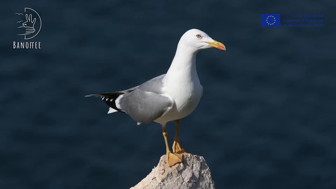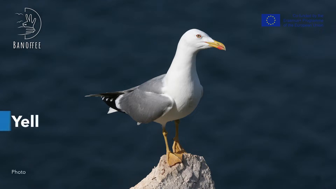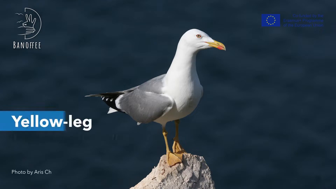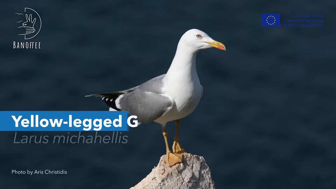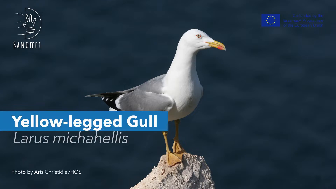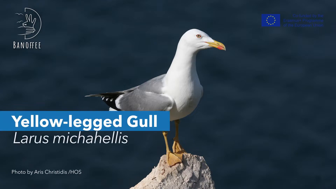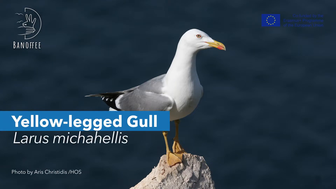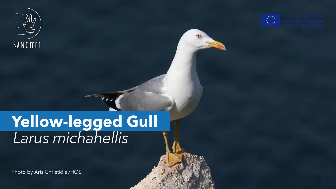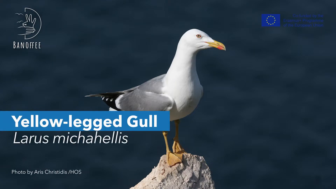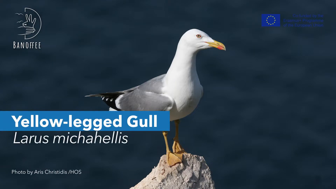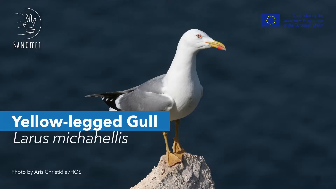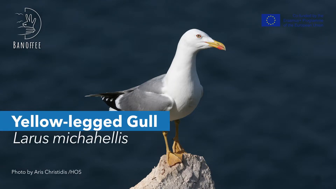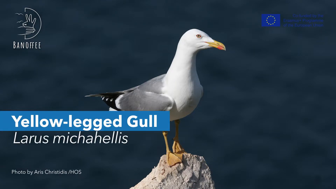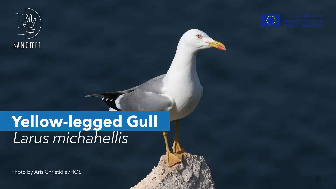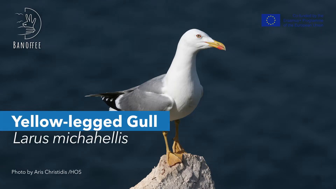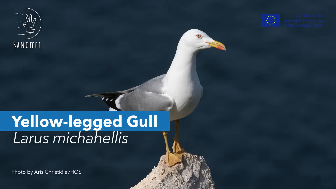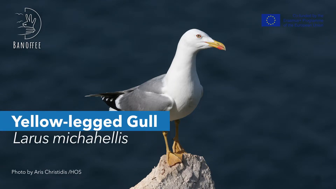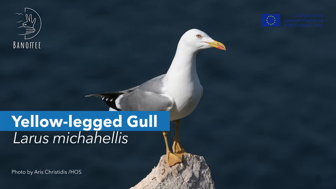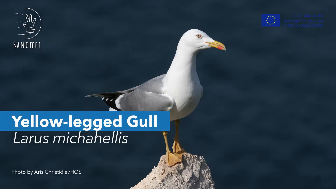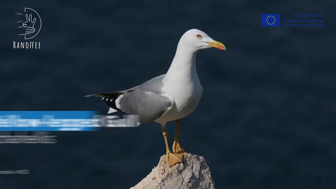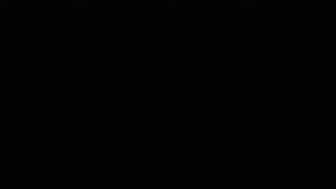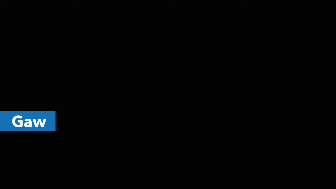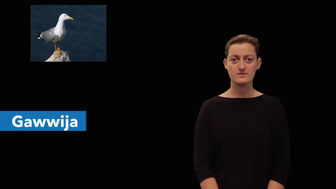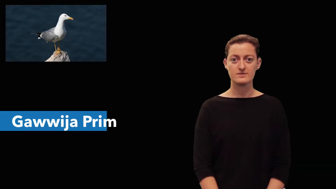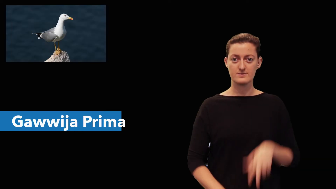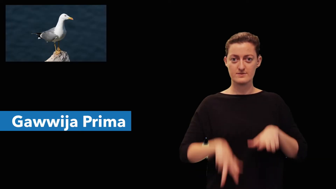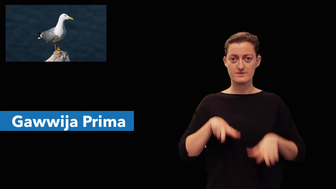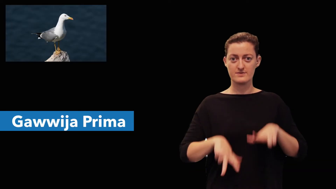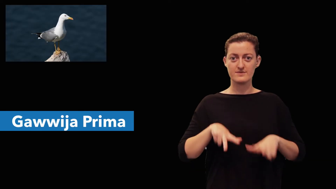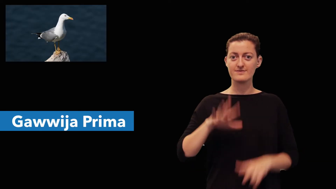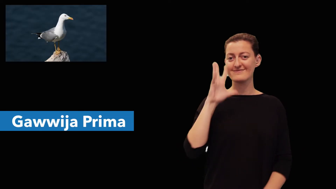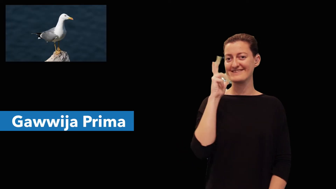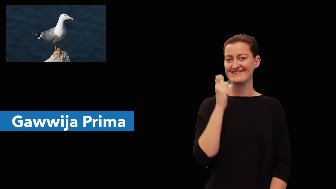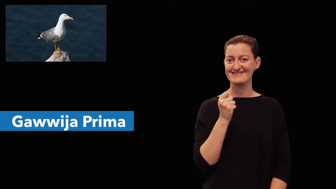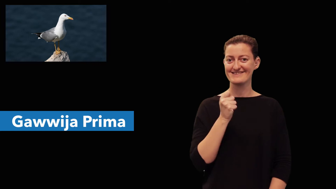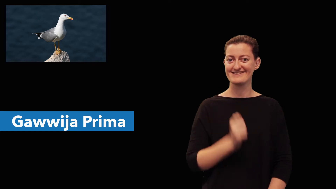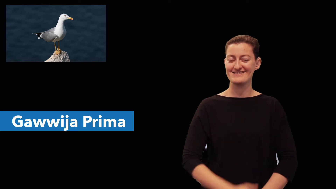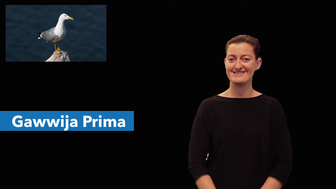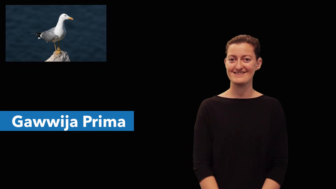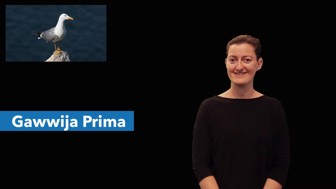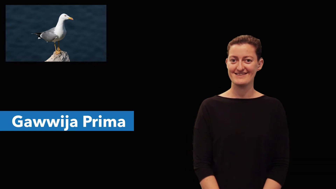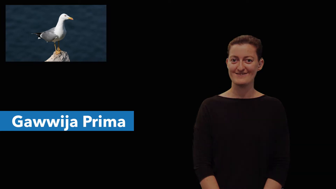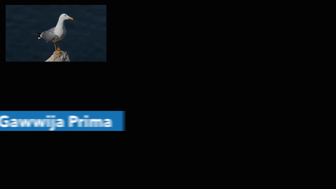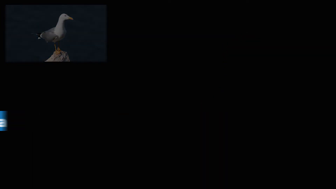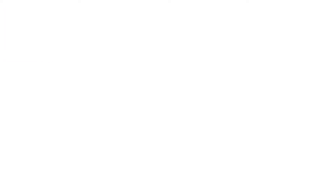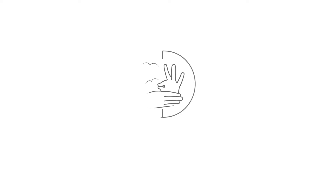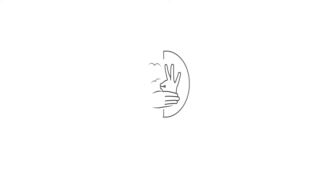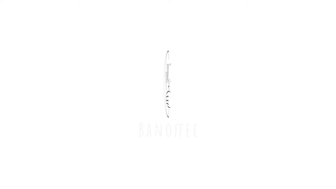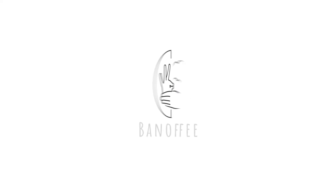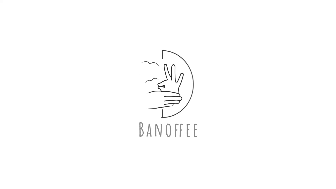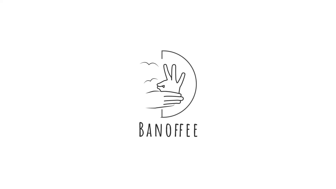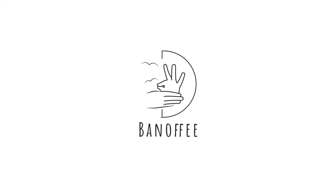Yellow legged Gull